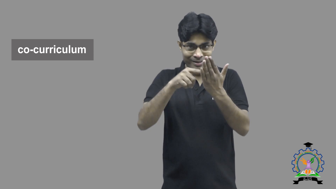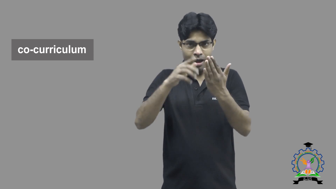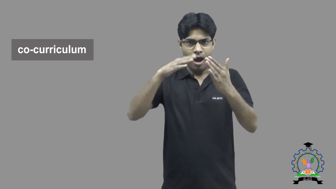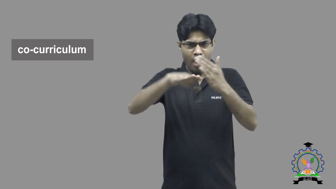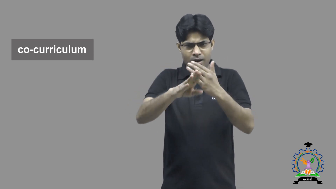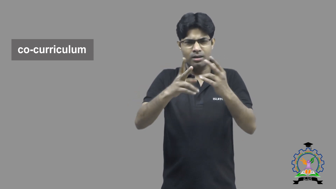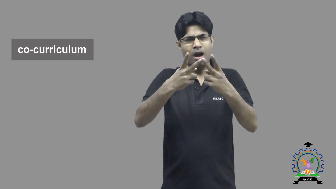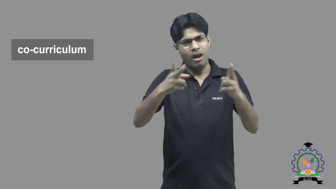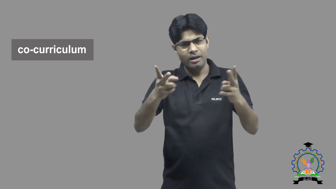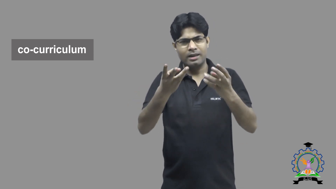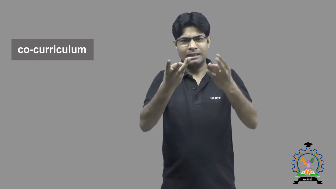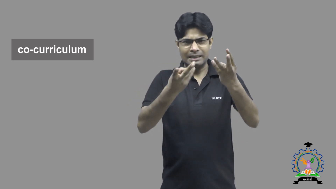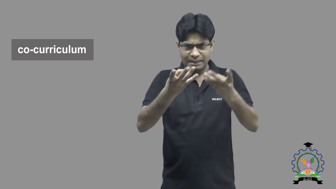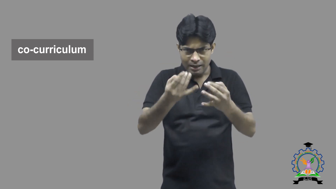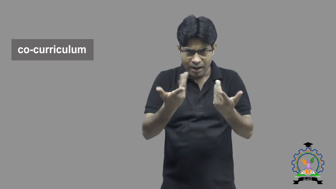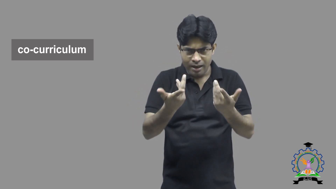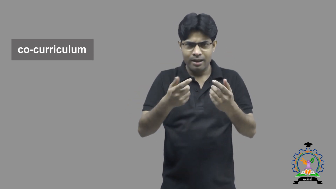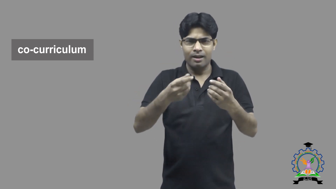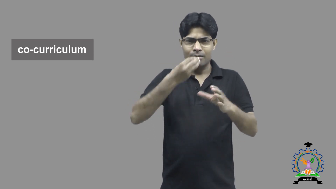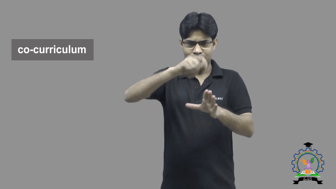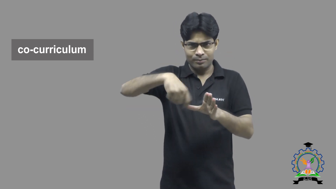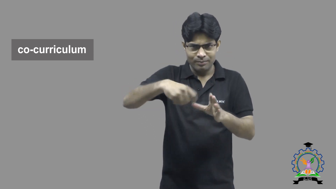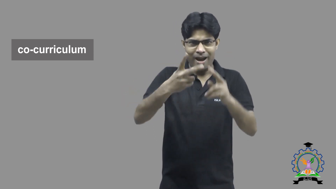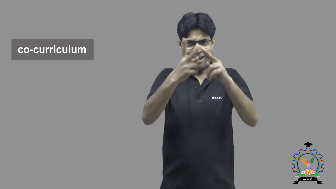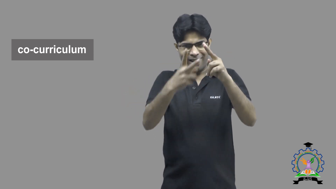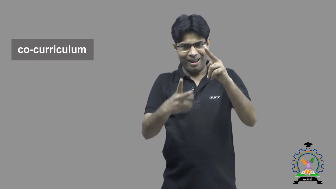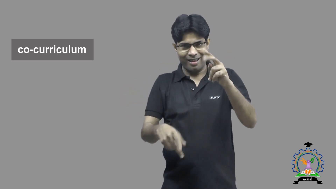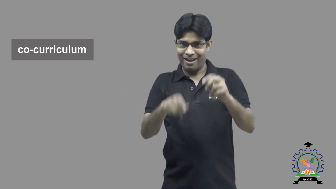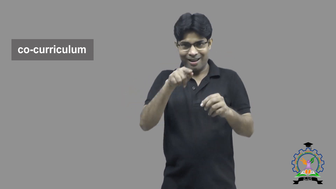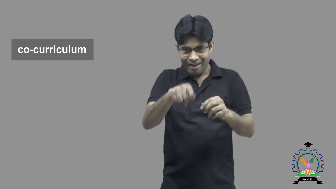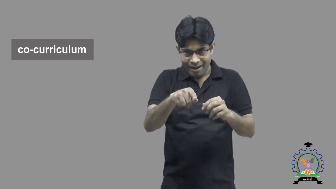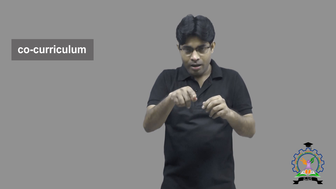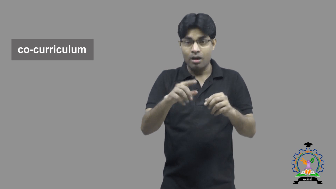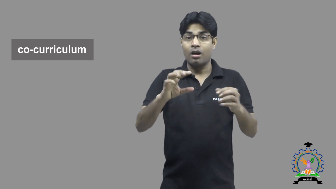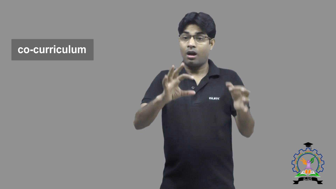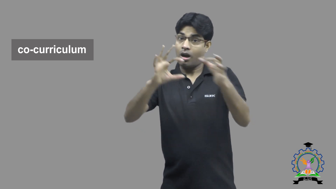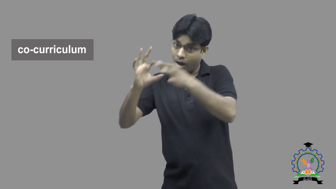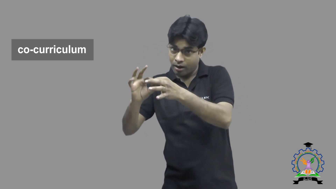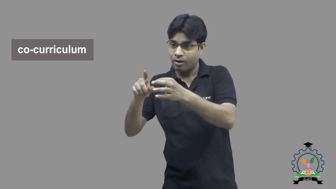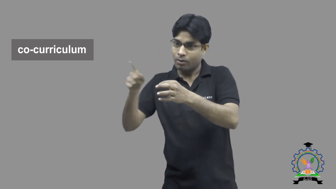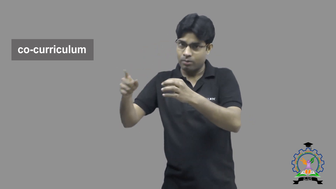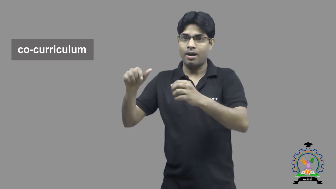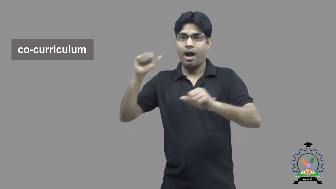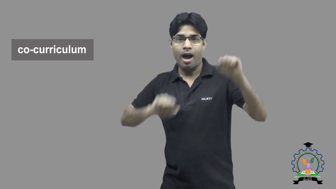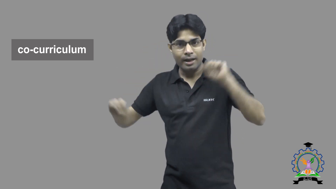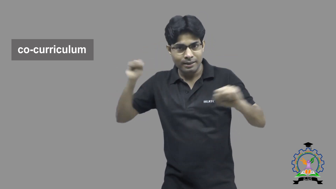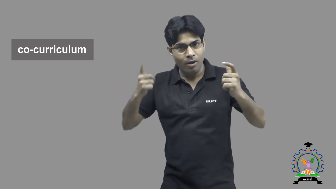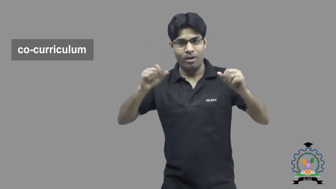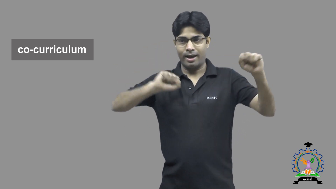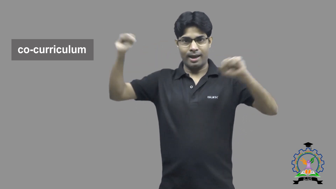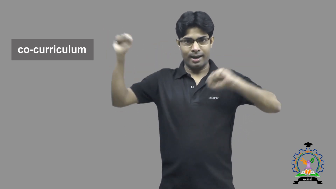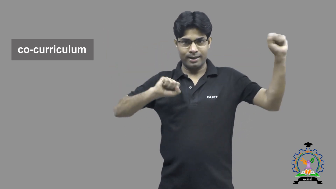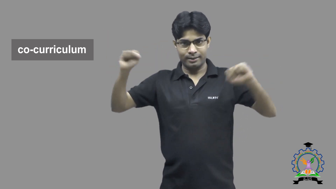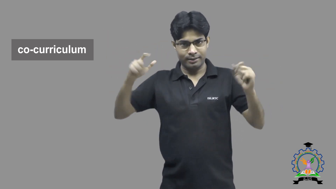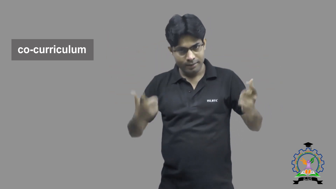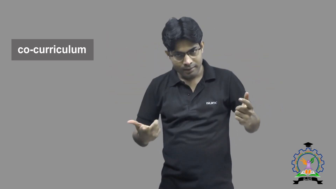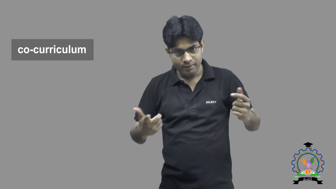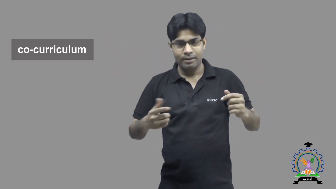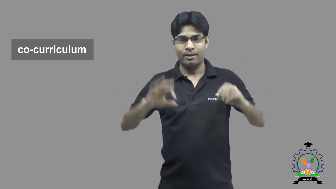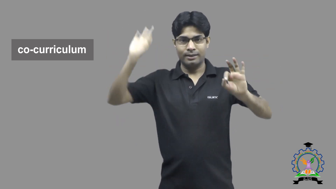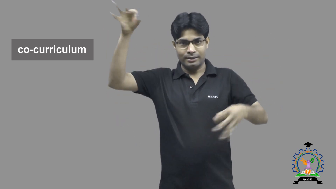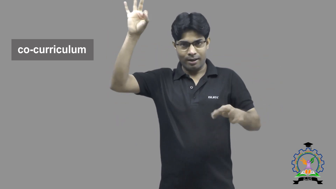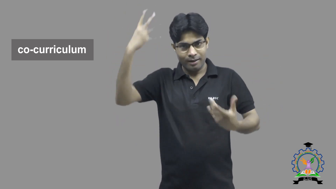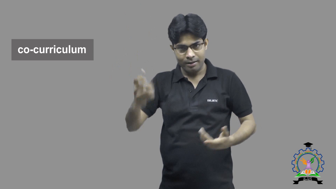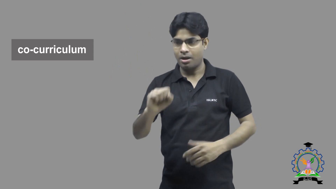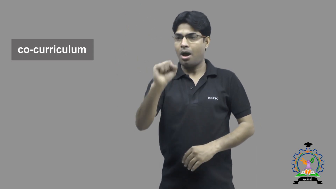co curriculum